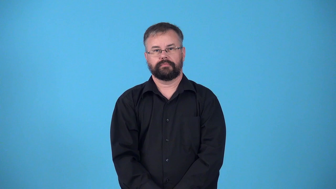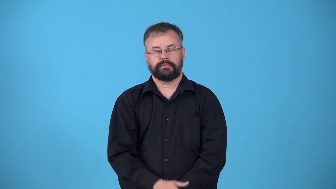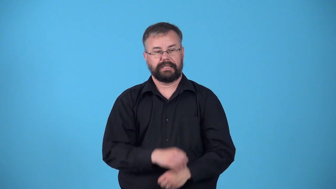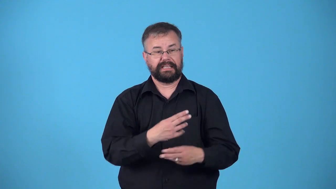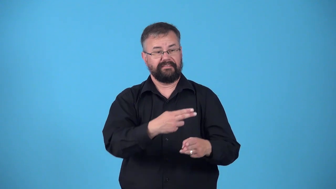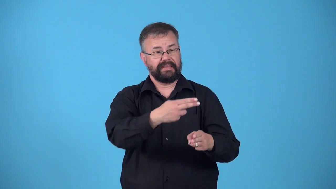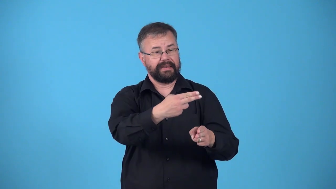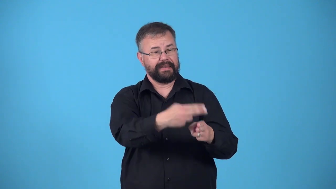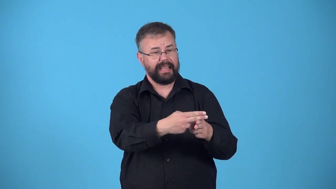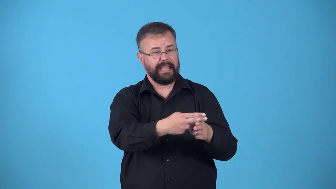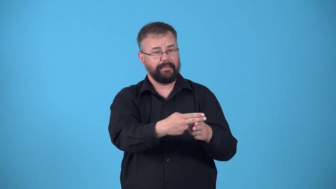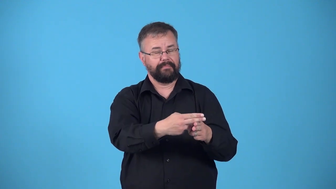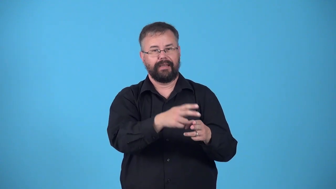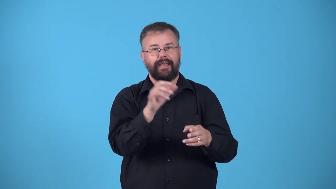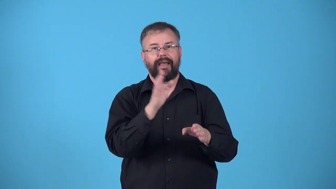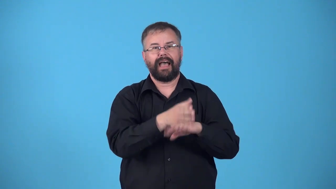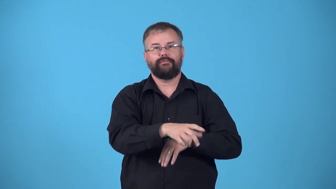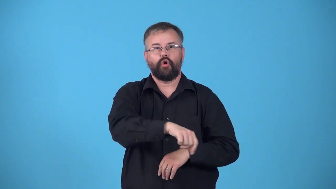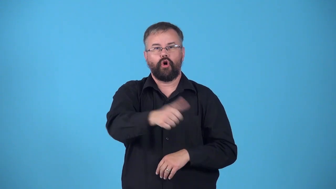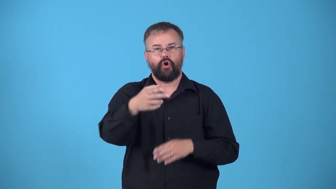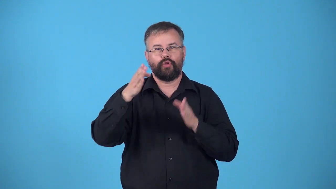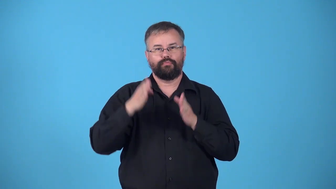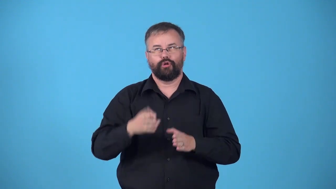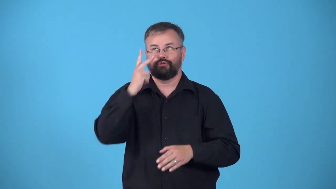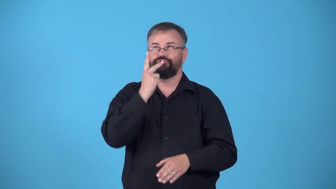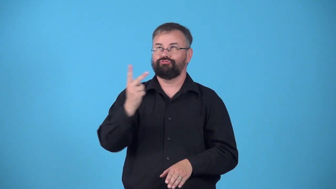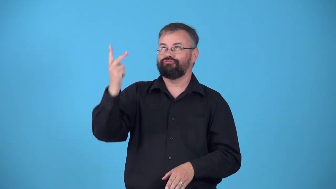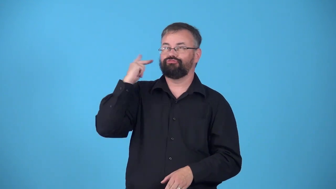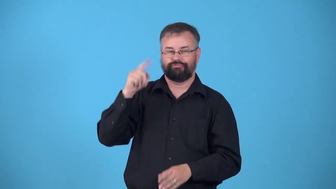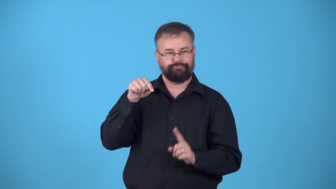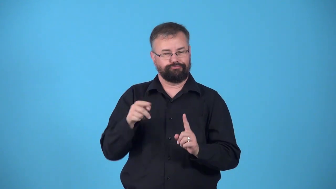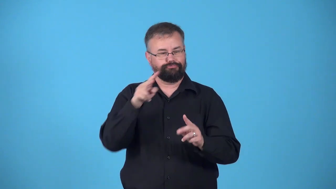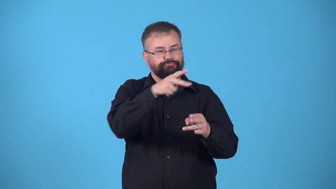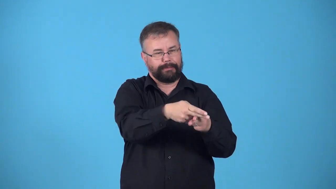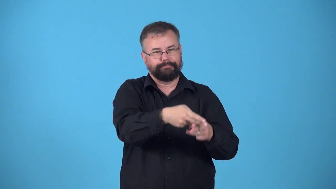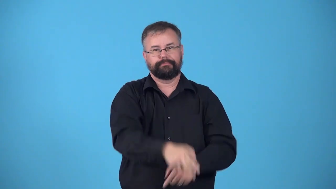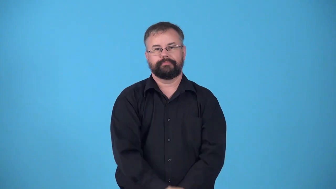name after